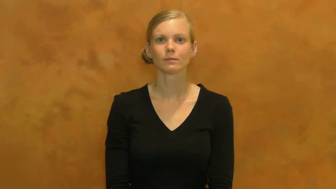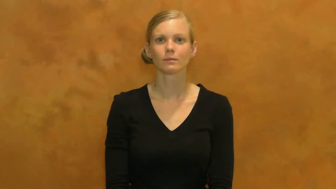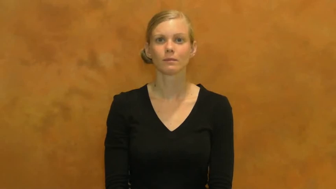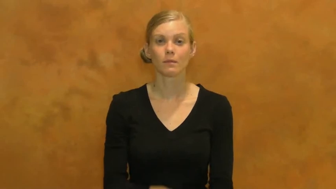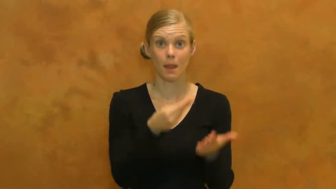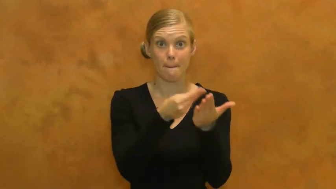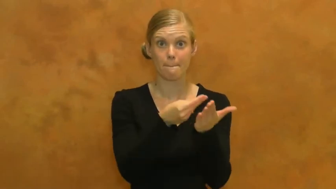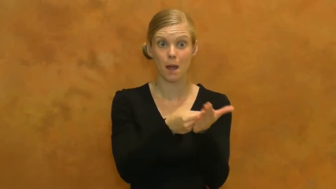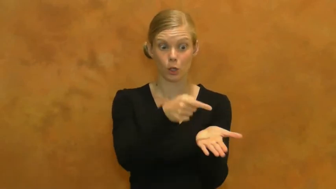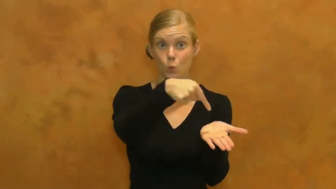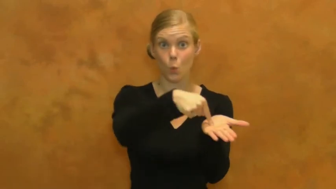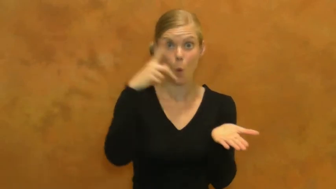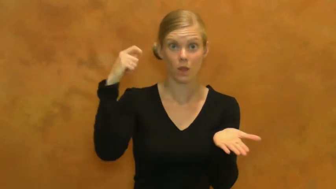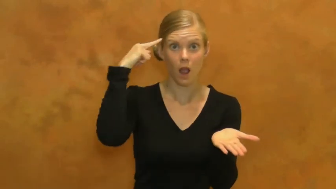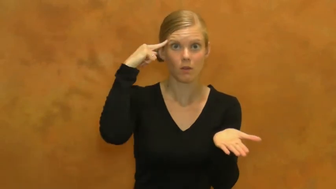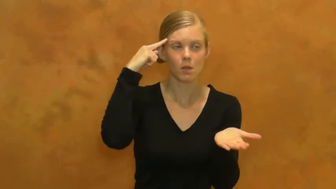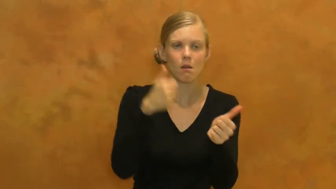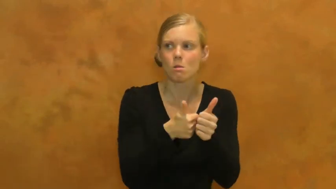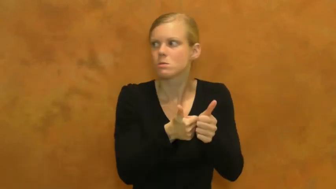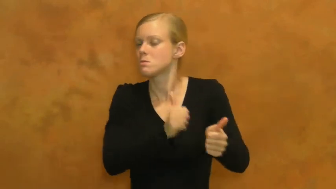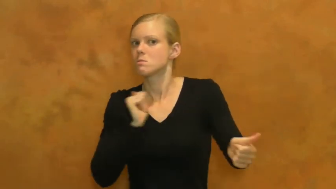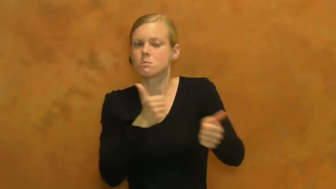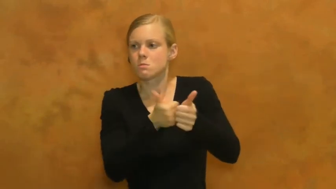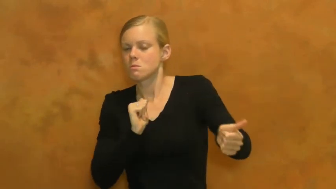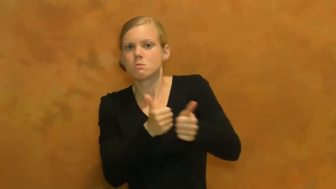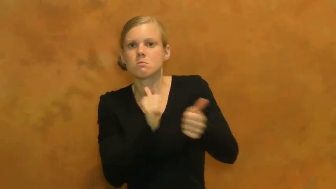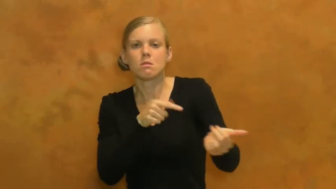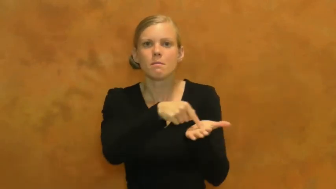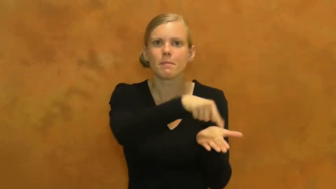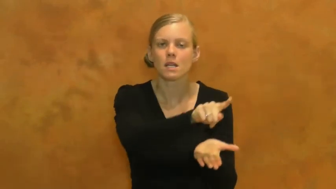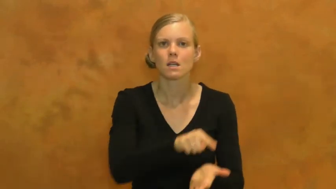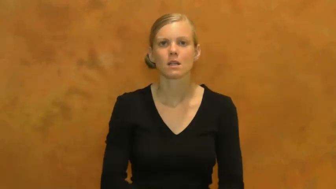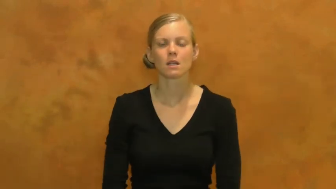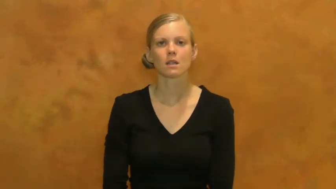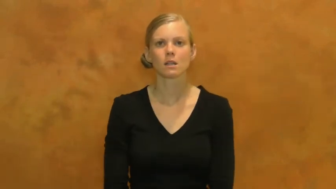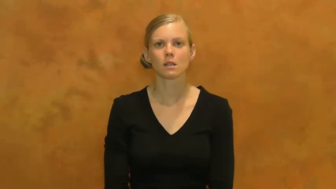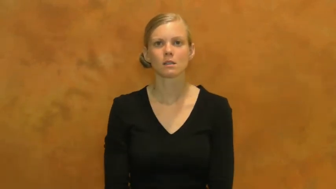tax avoidance